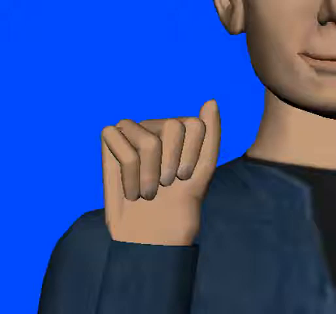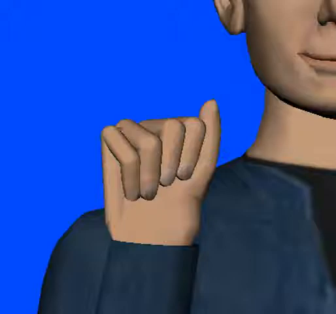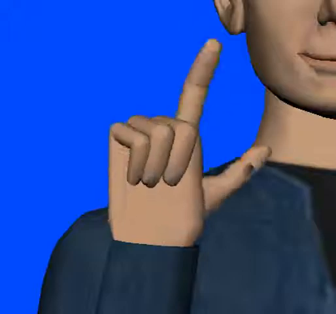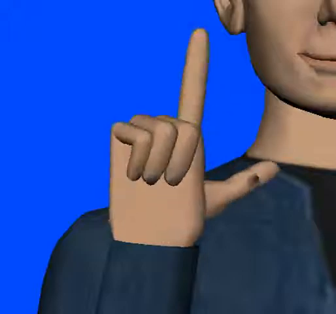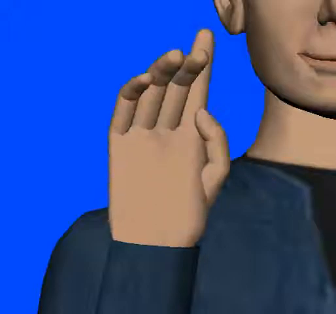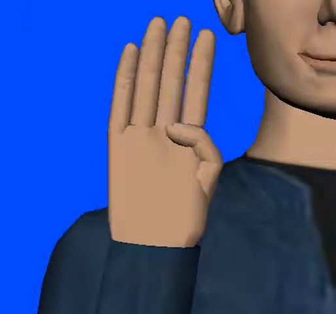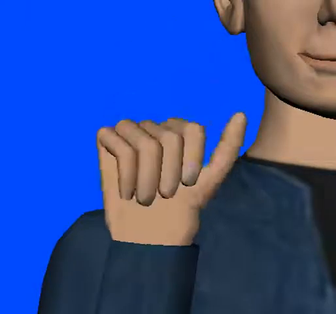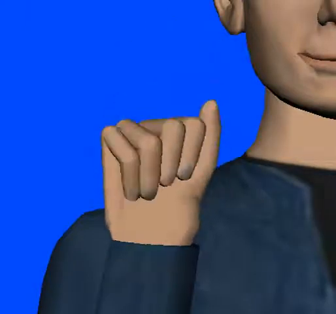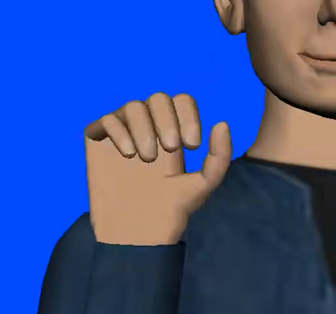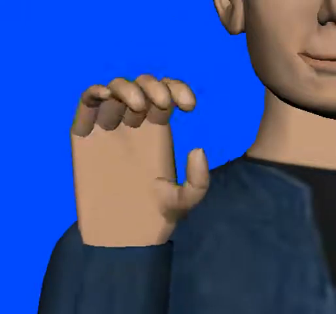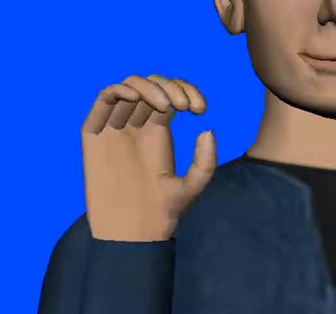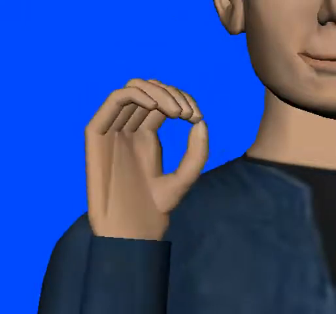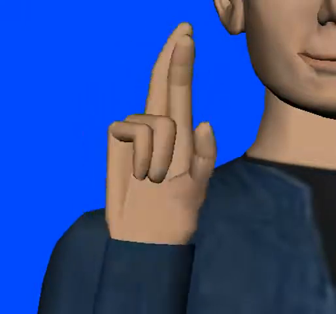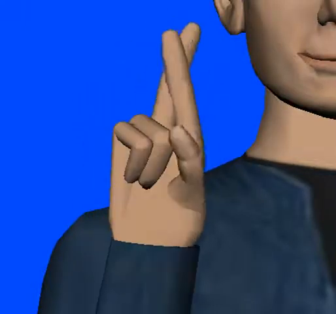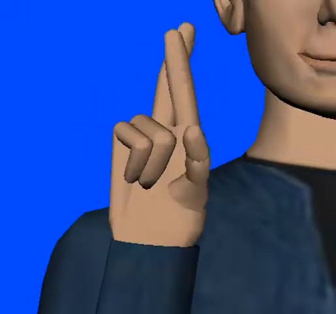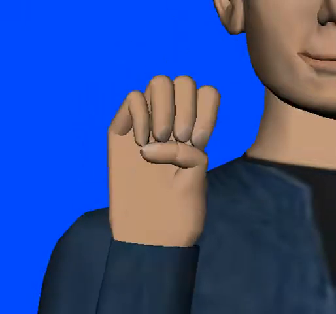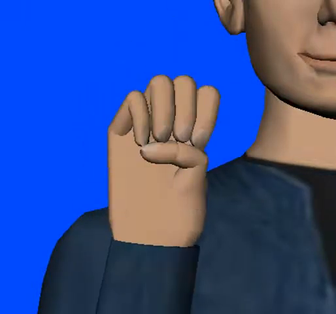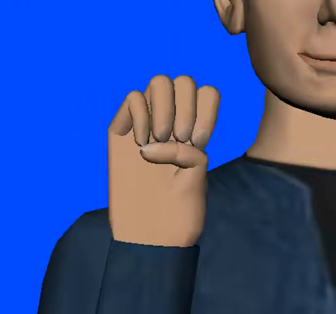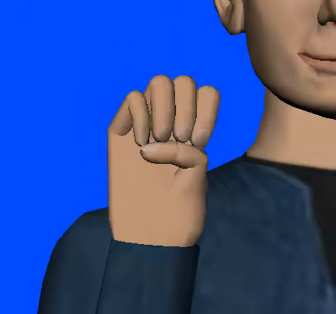albacore